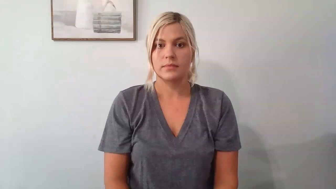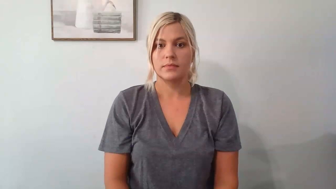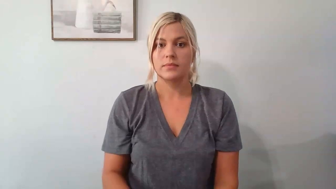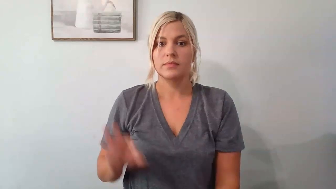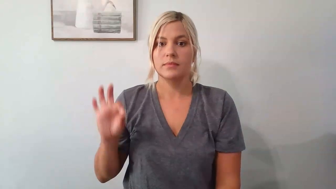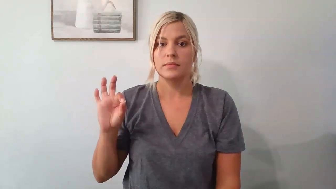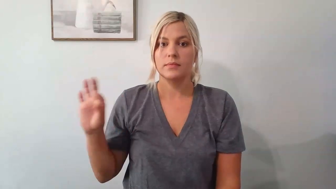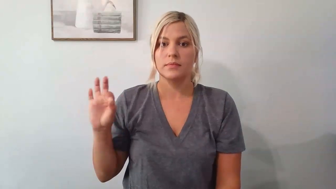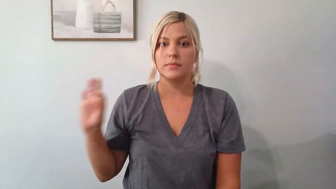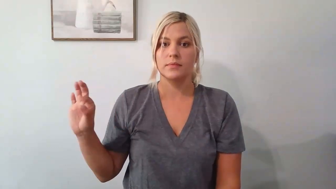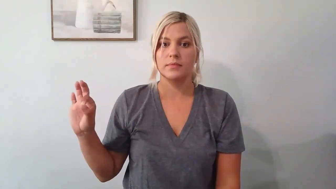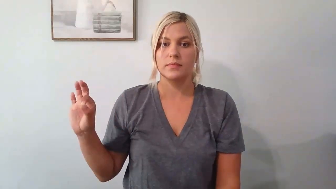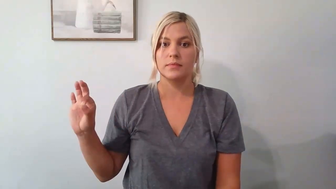FURNITURE